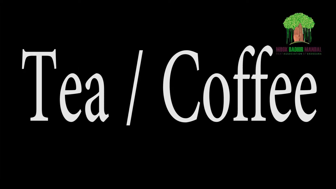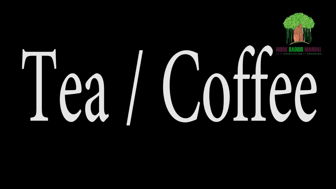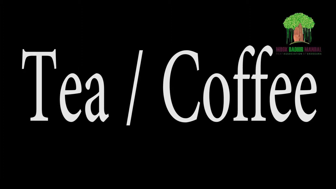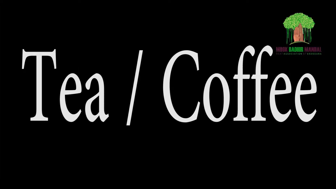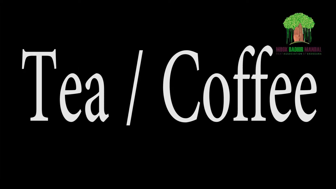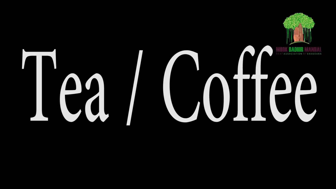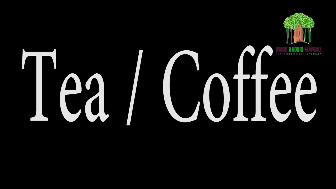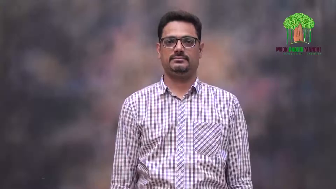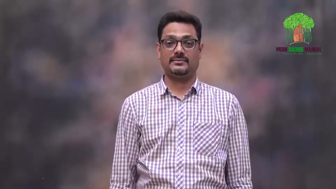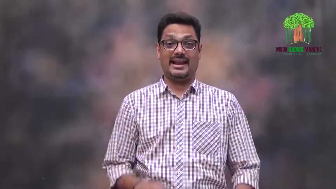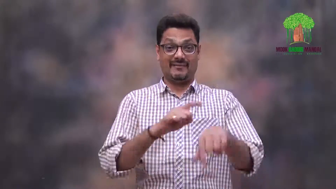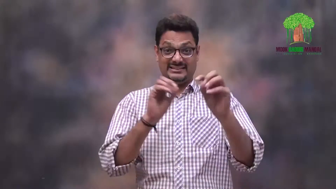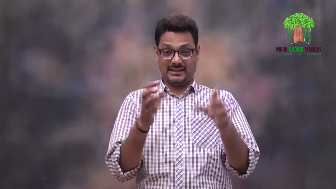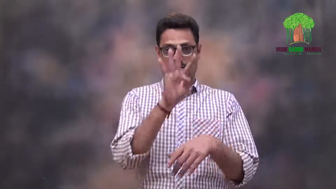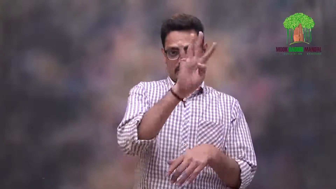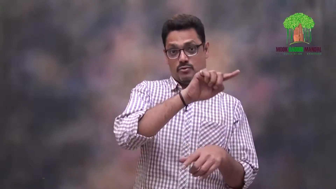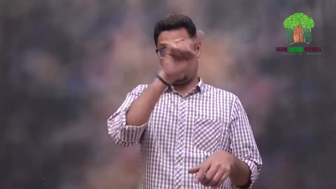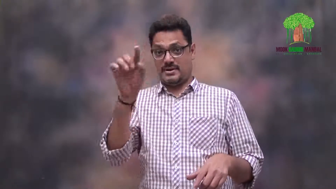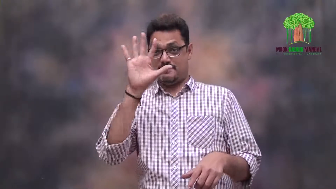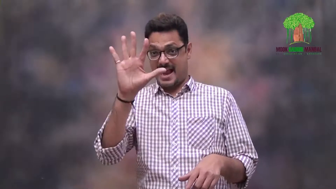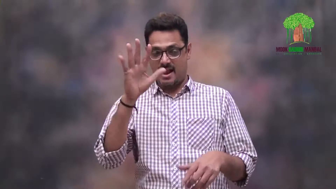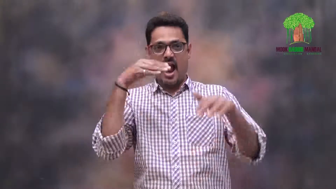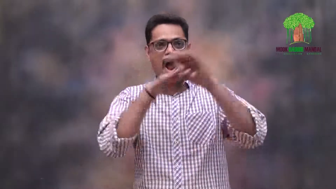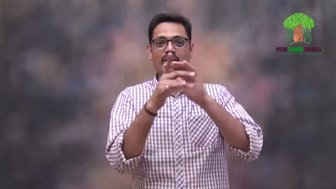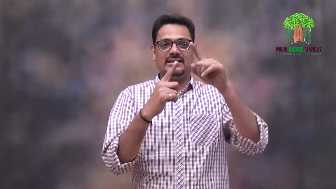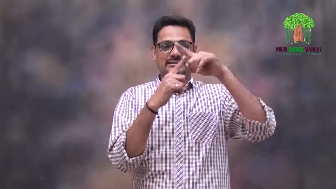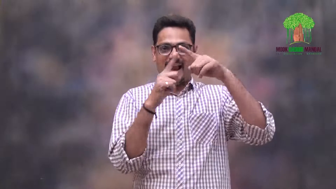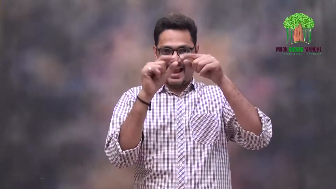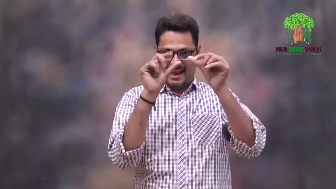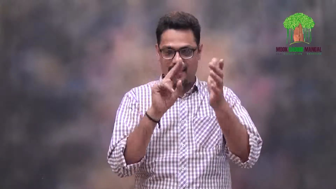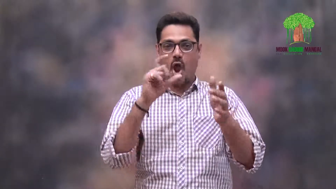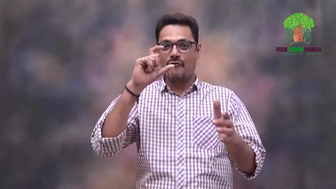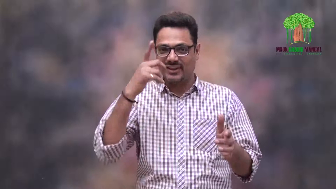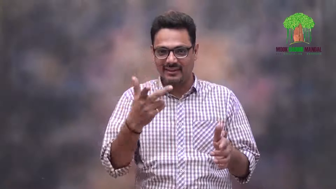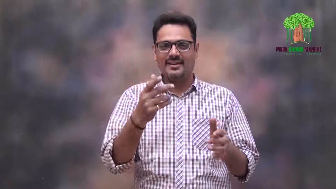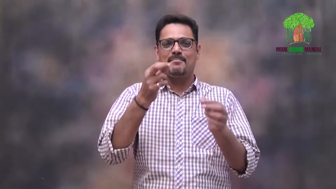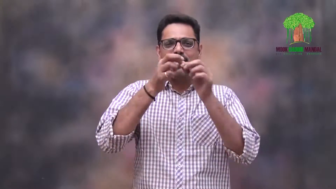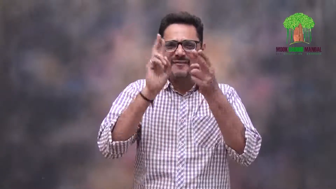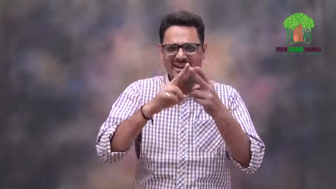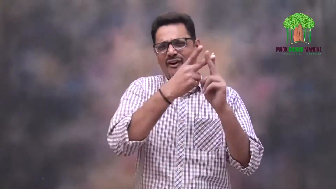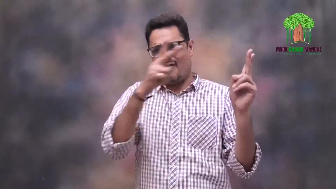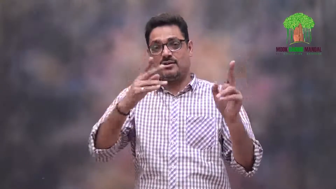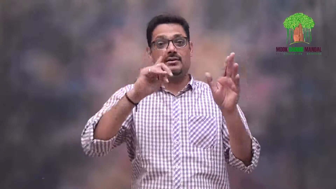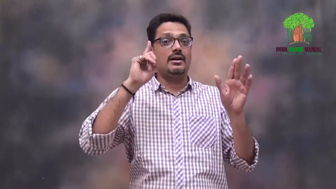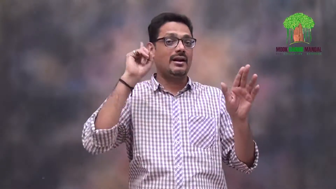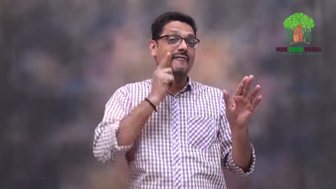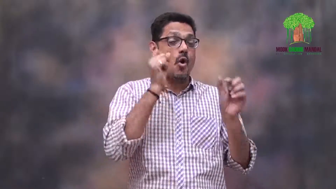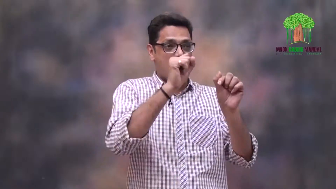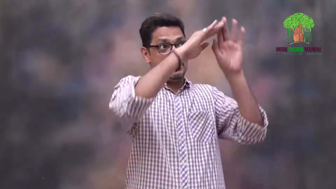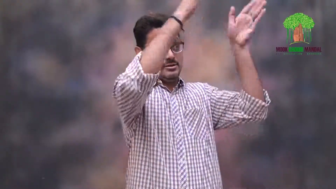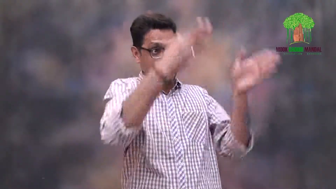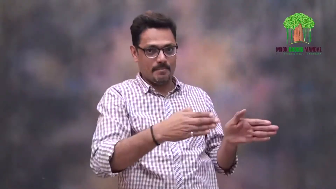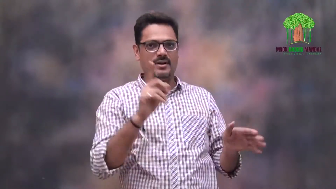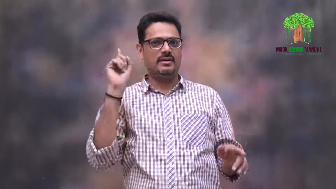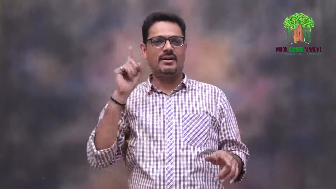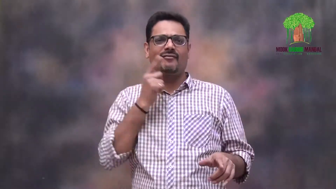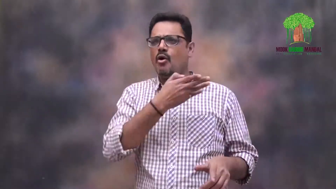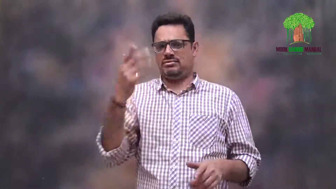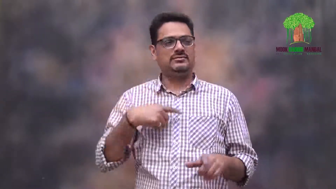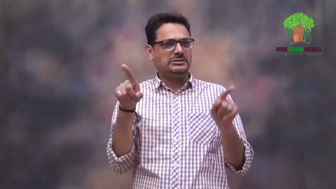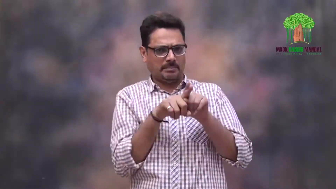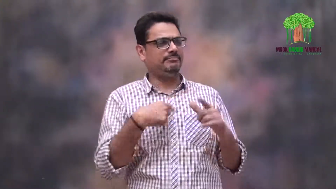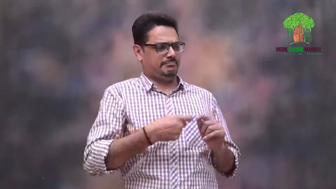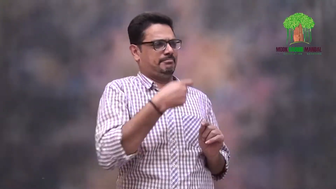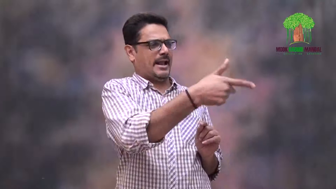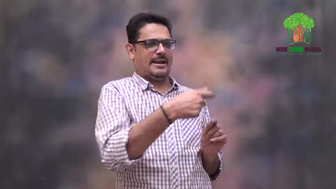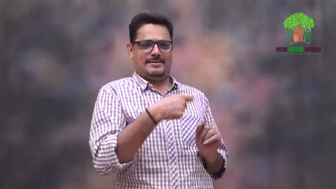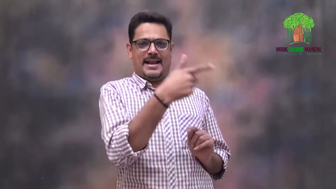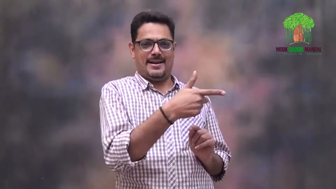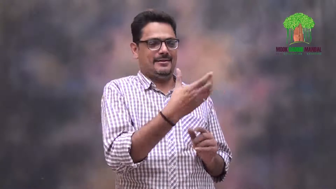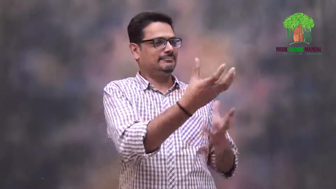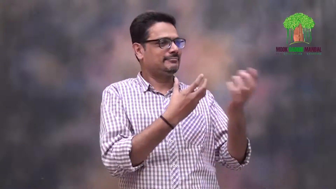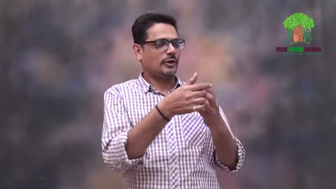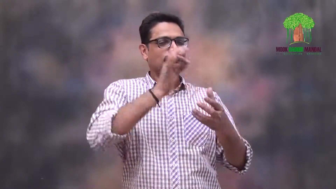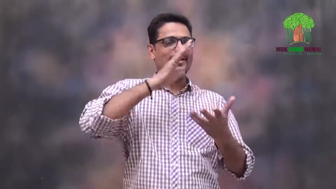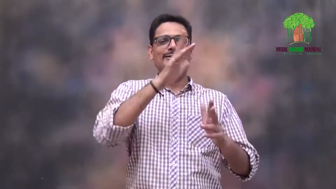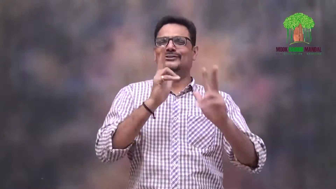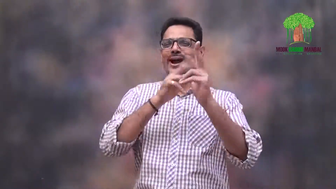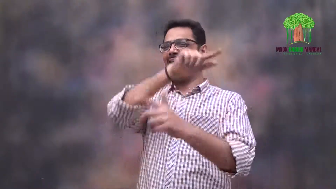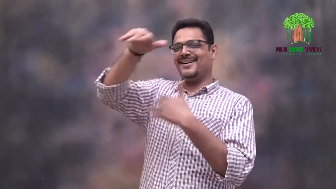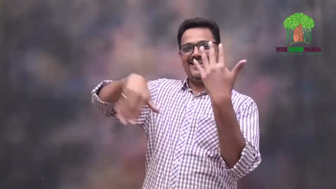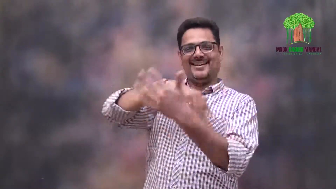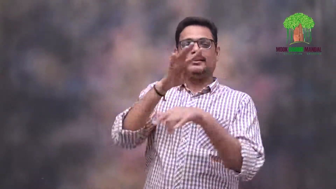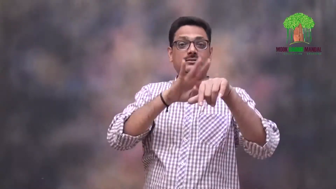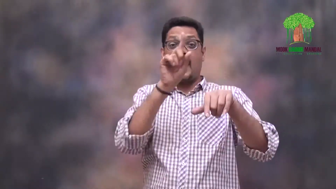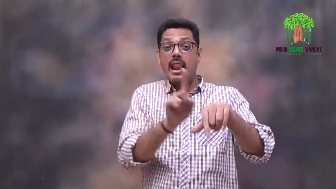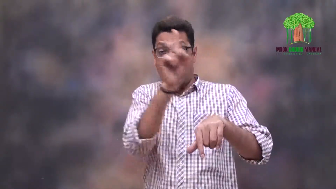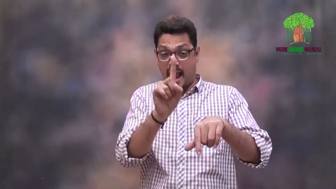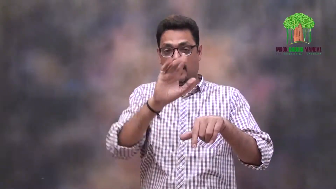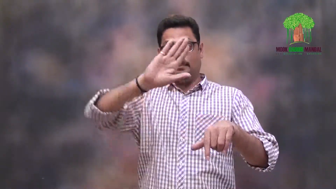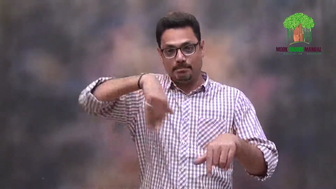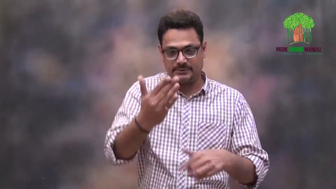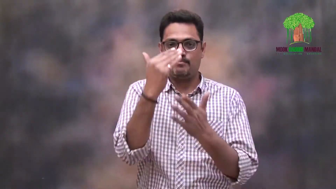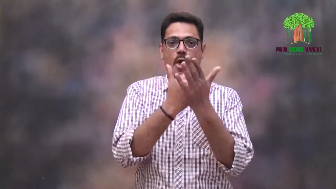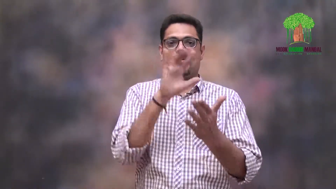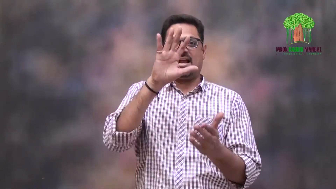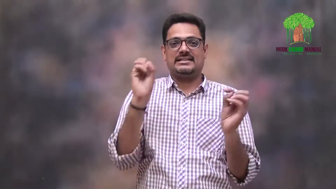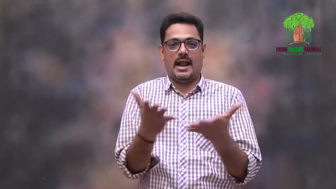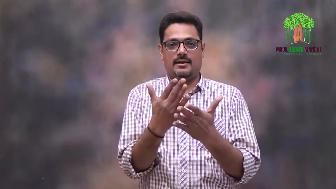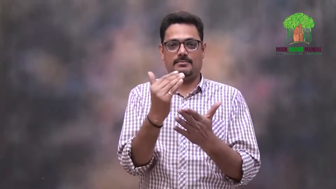Tea Coffee